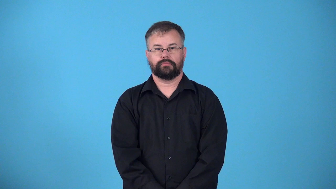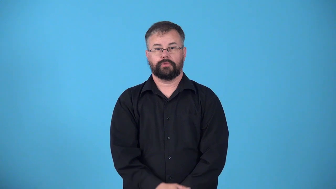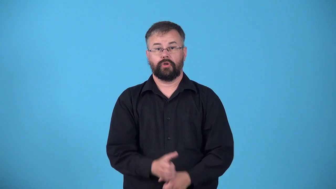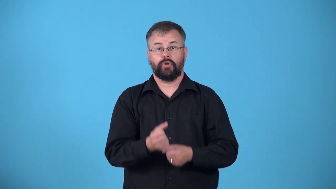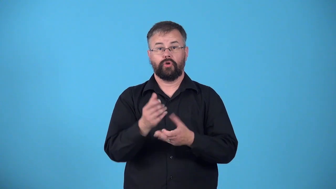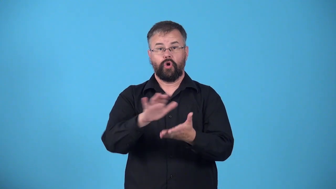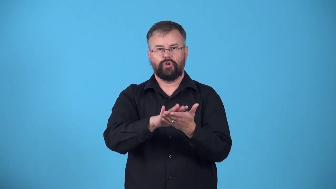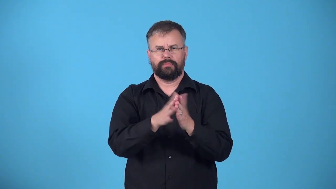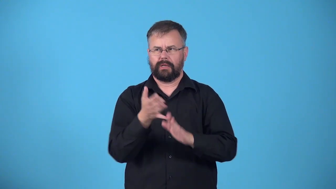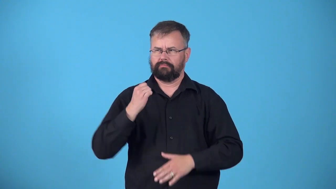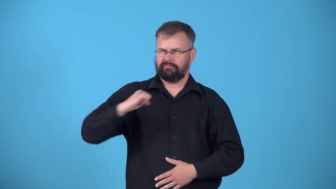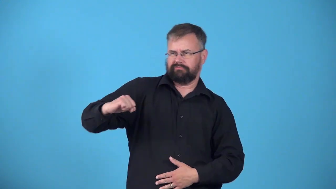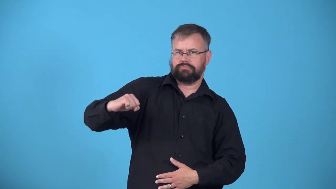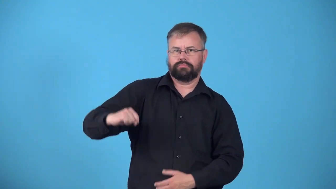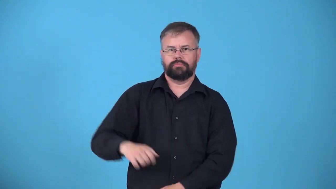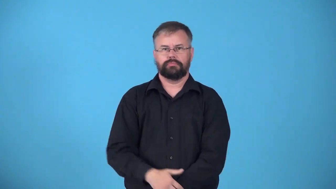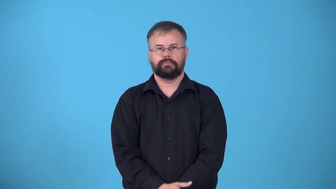indispose